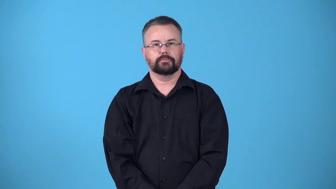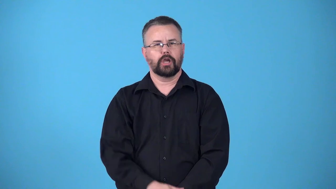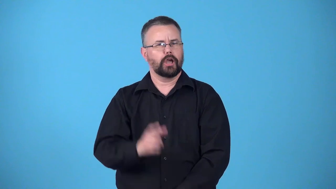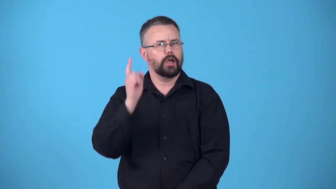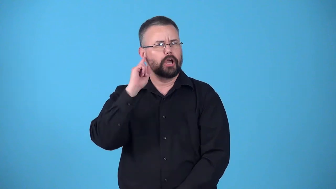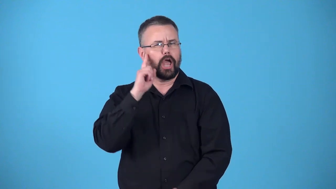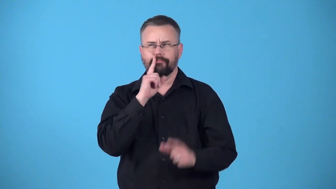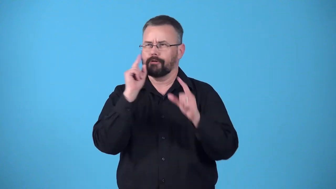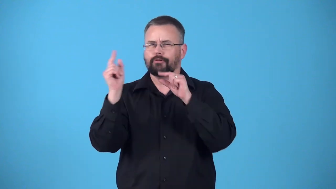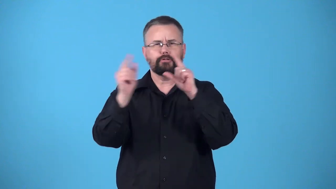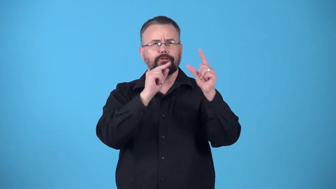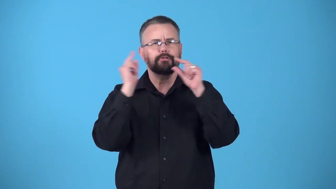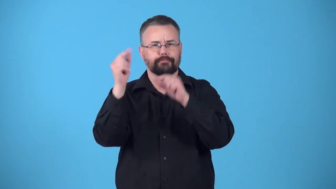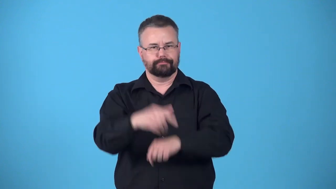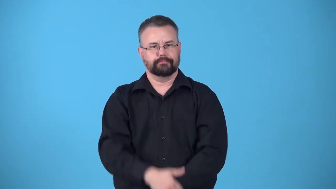by word of mouth